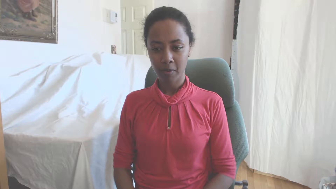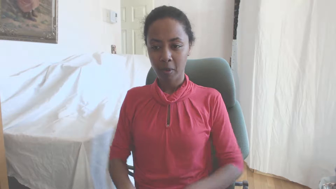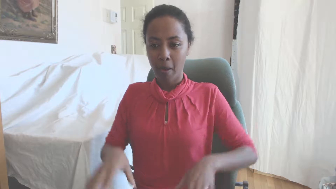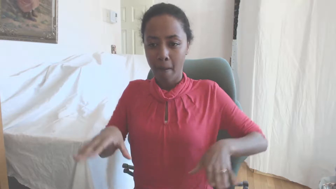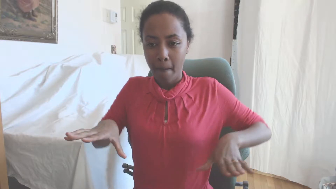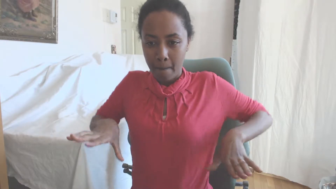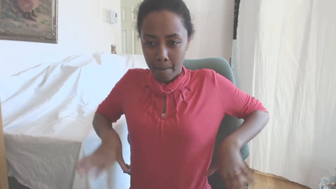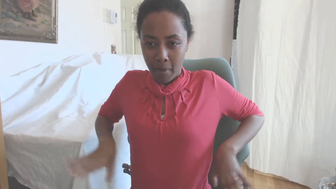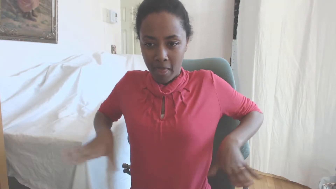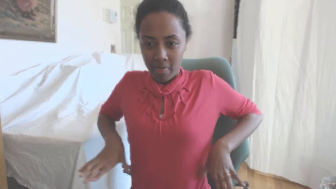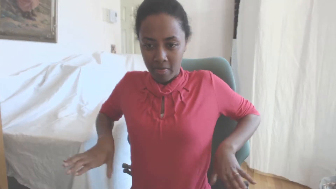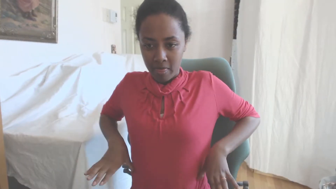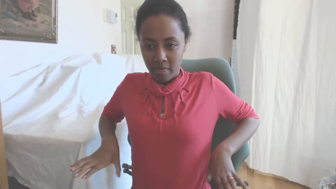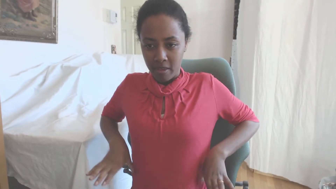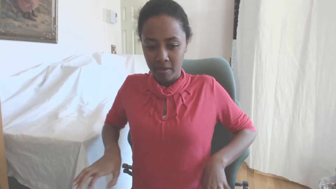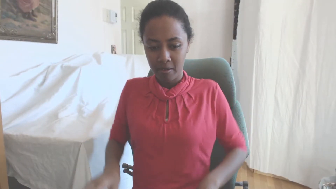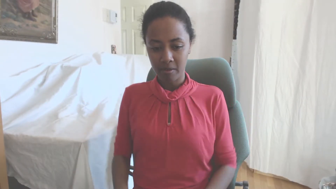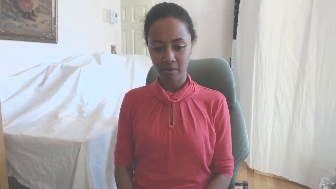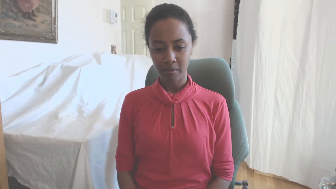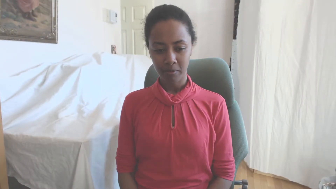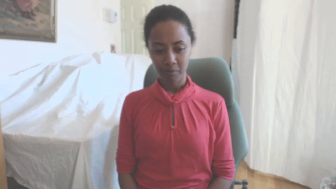underpants